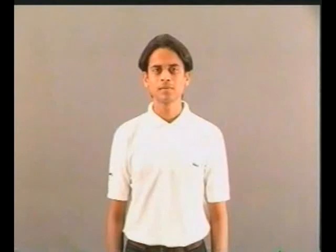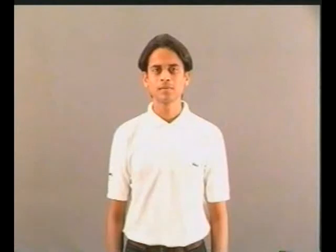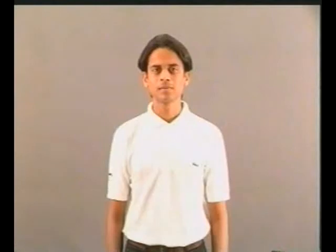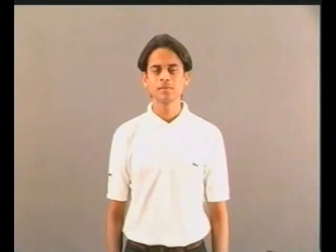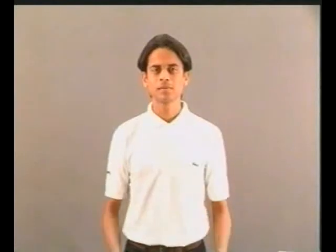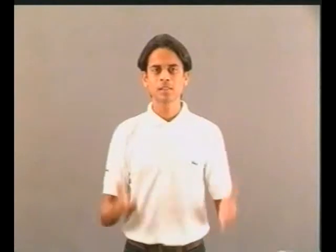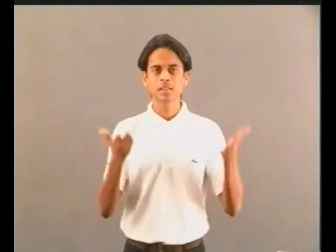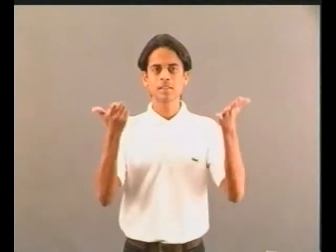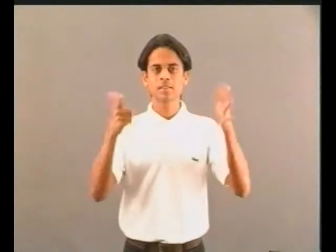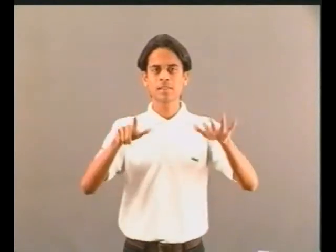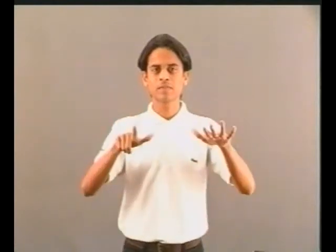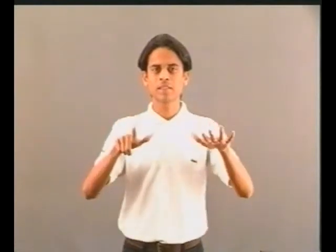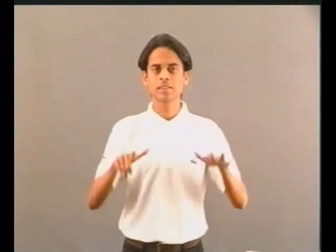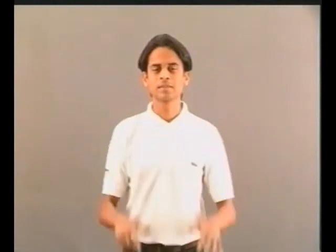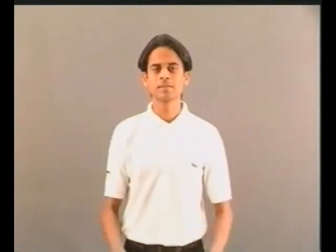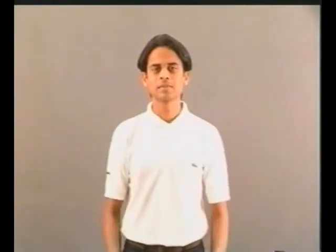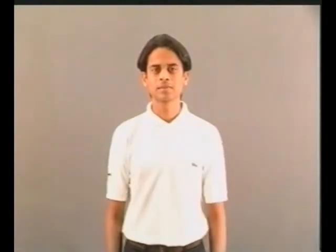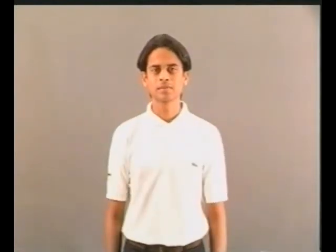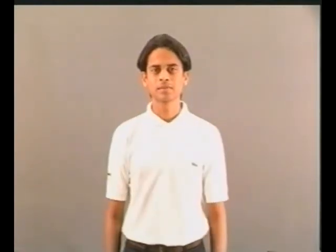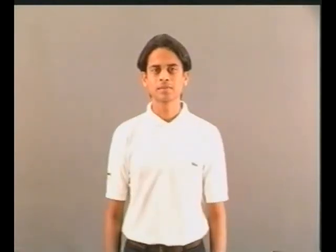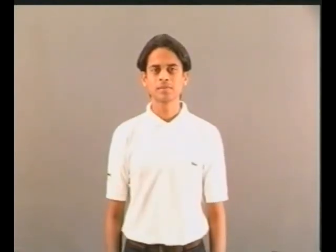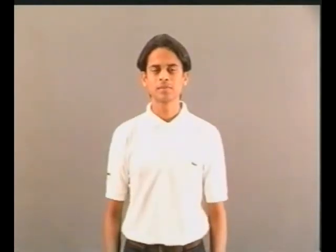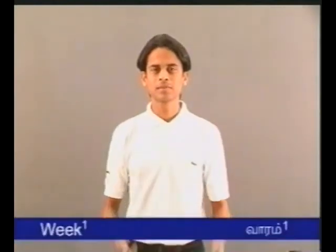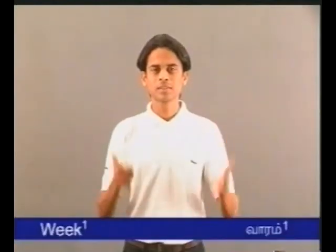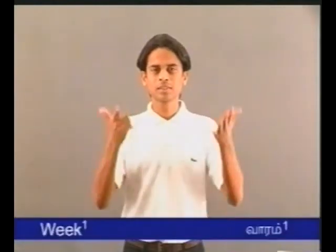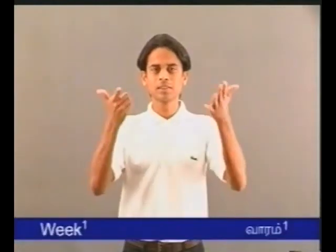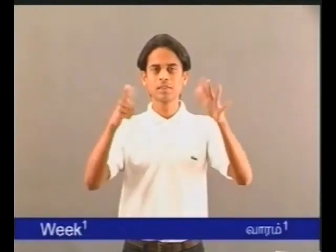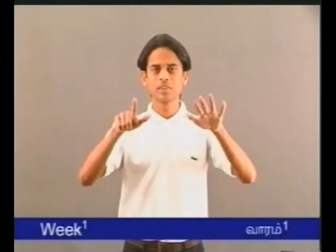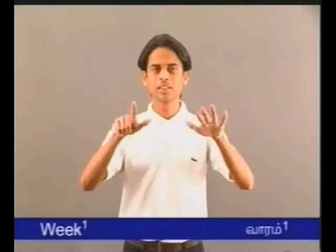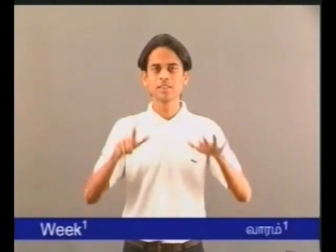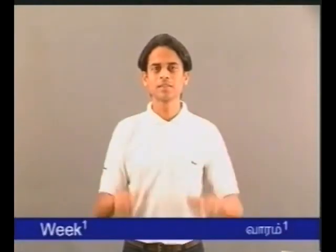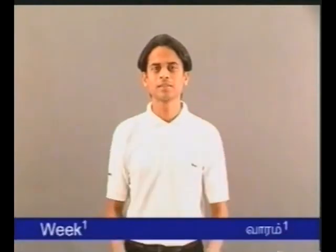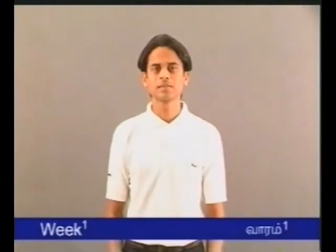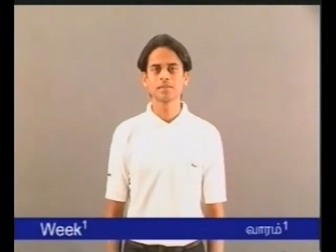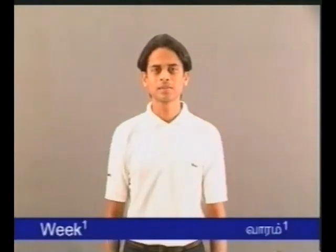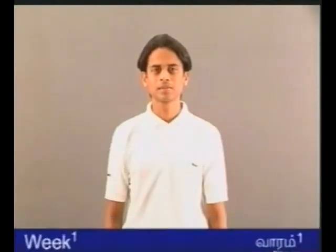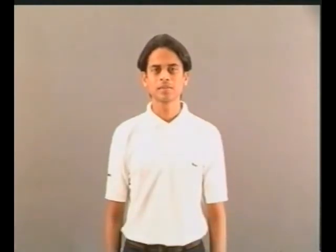week